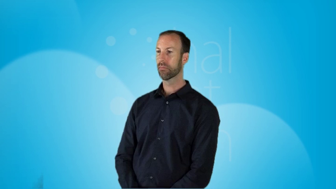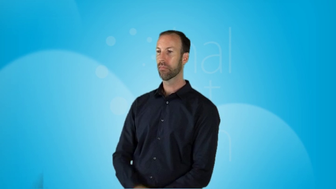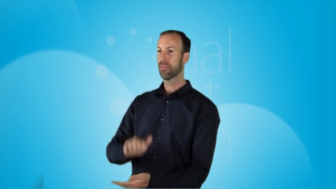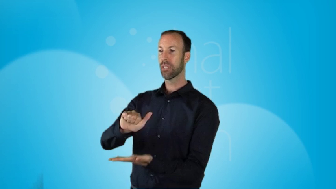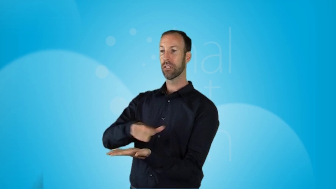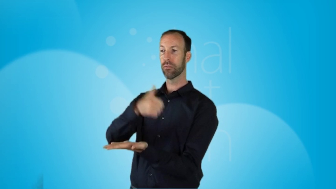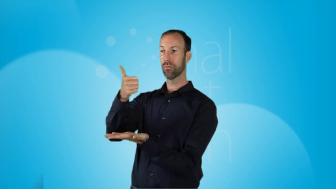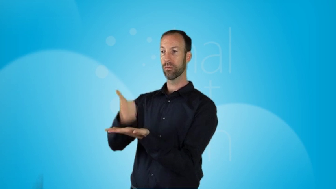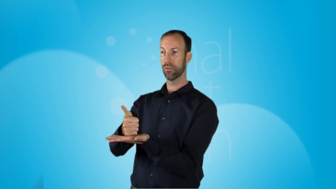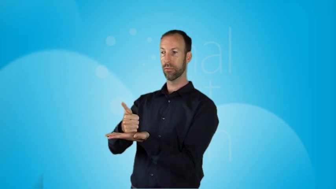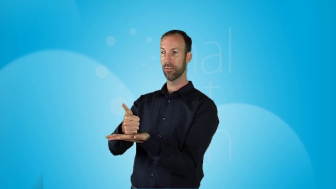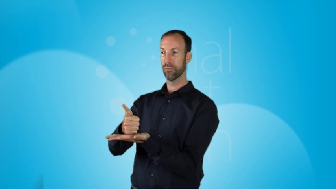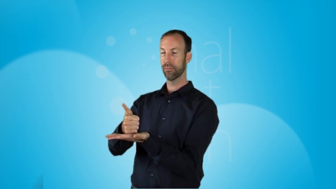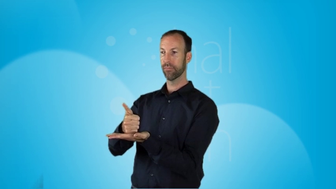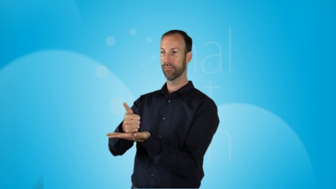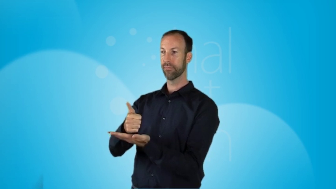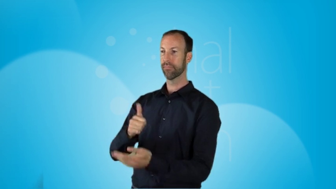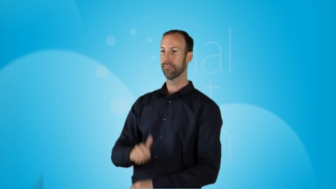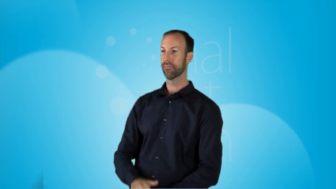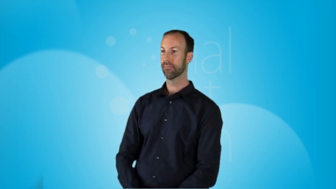accreditation